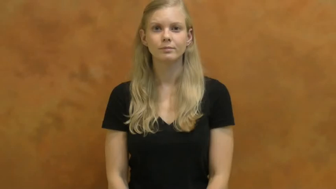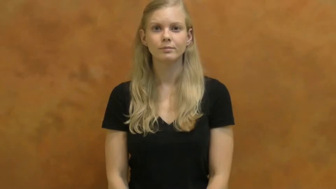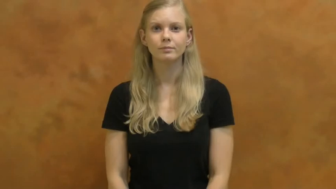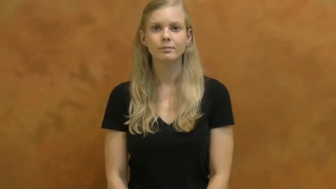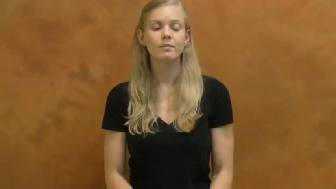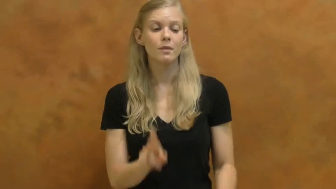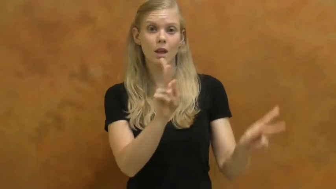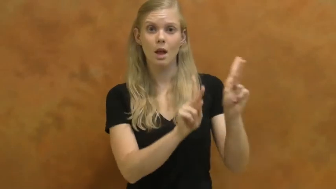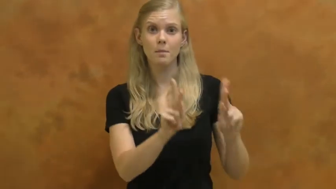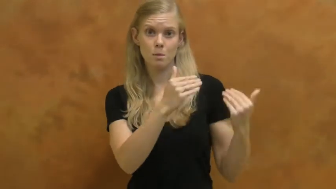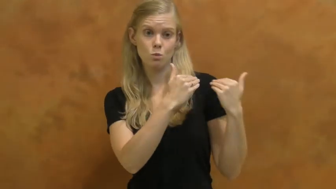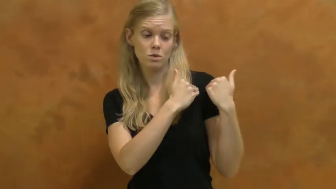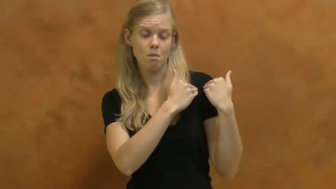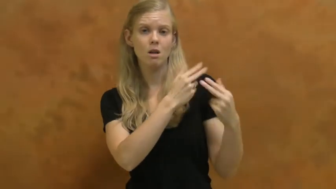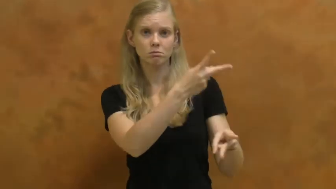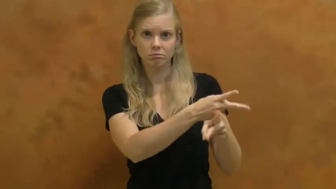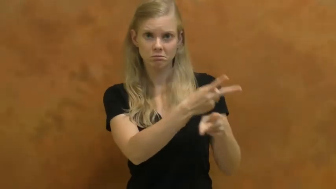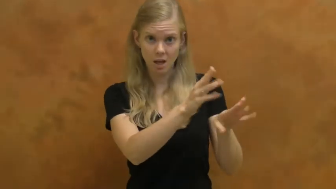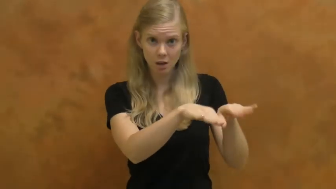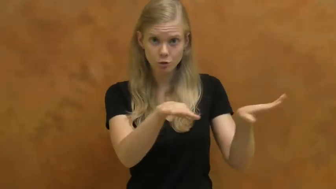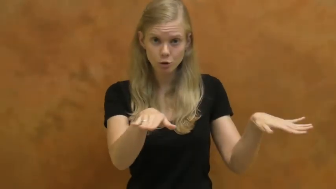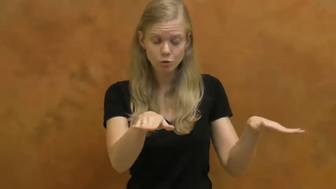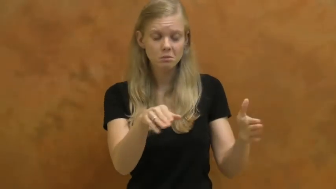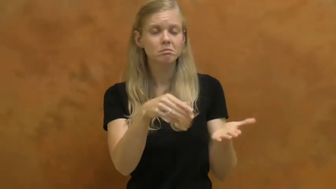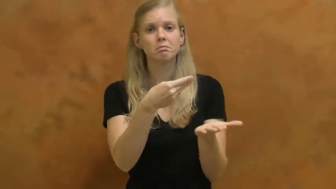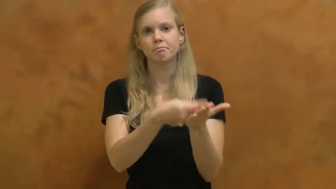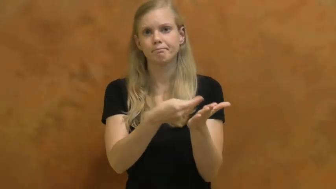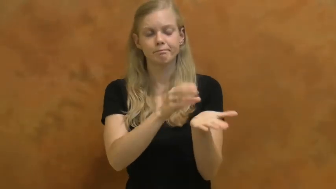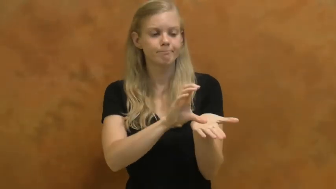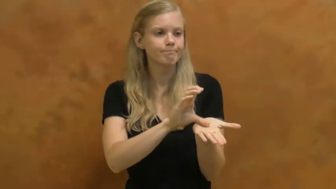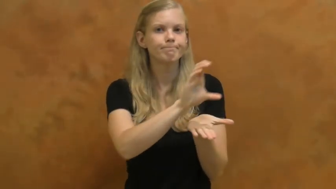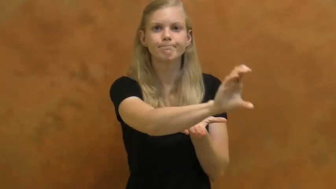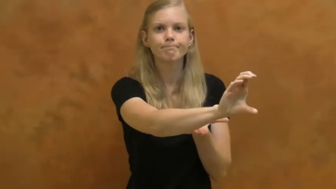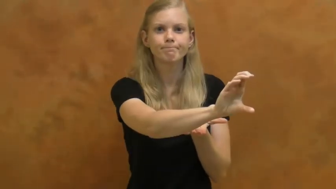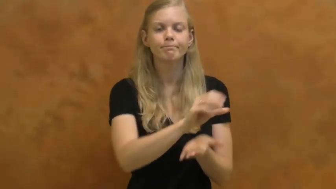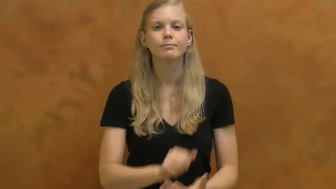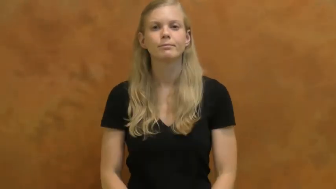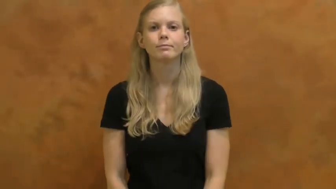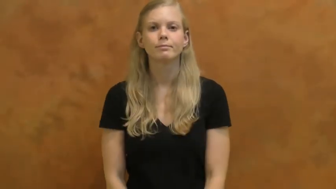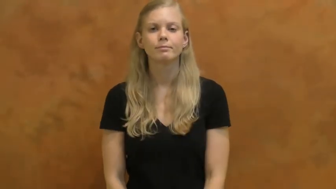family allowance